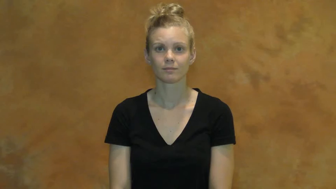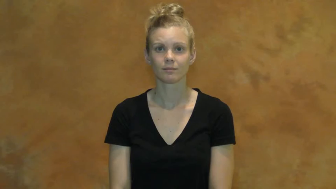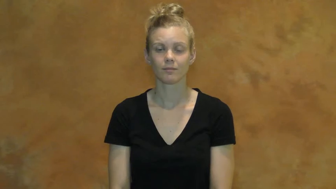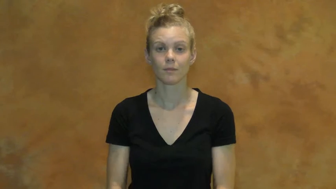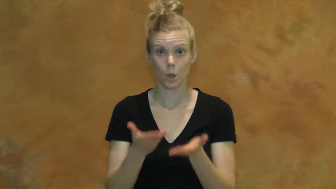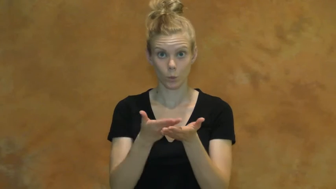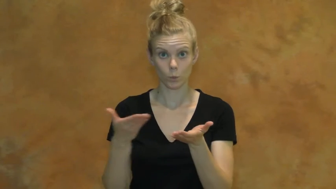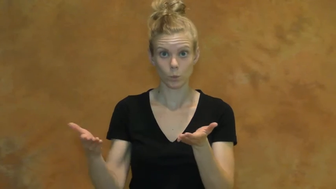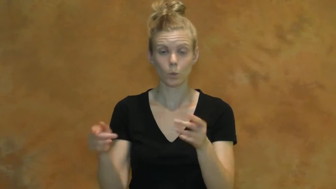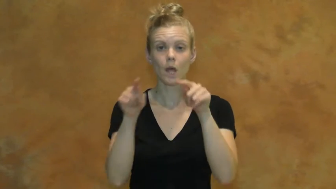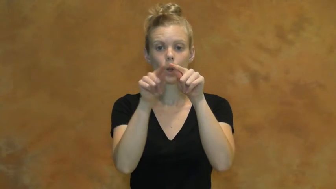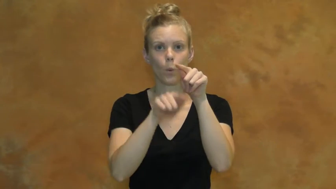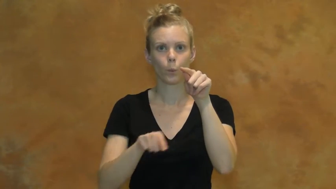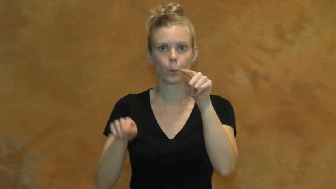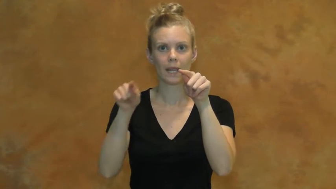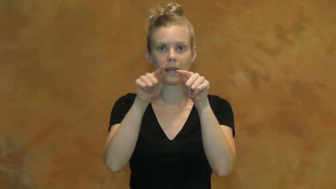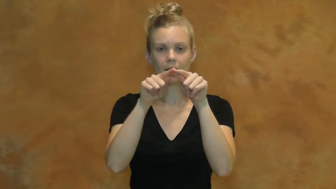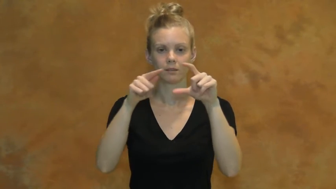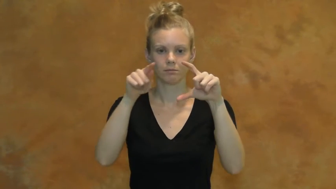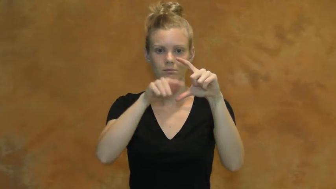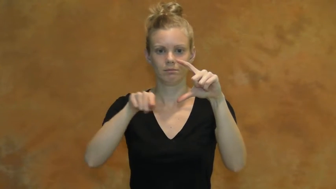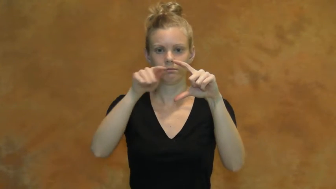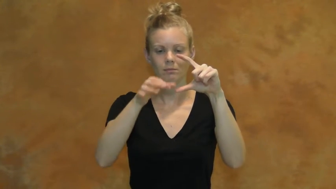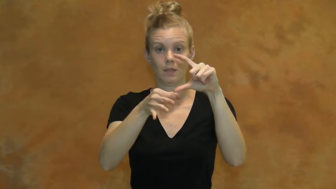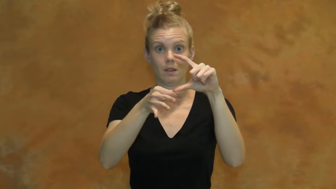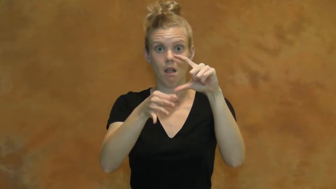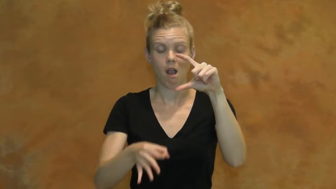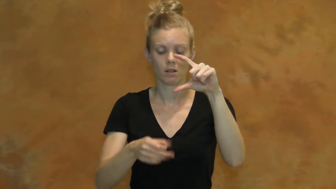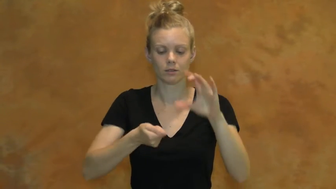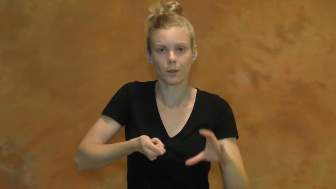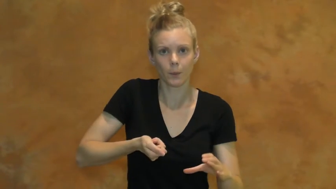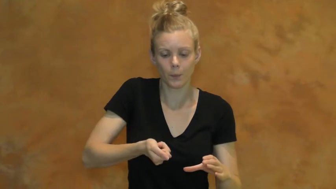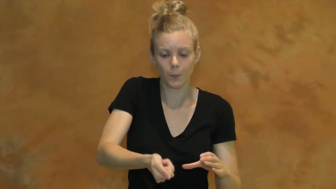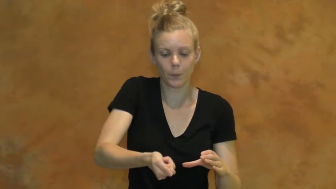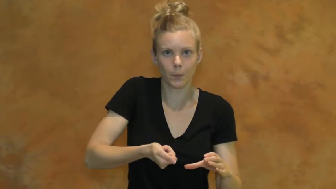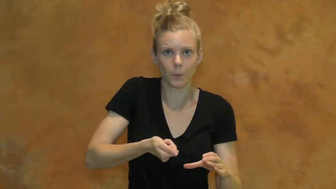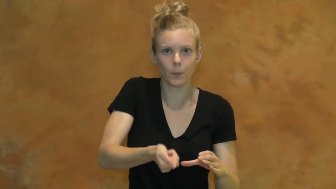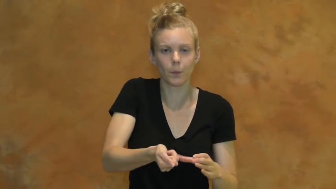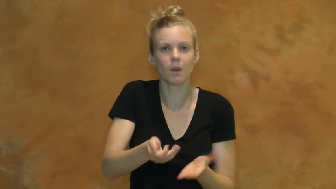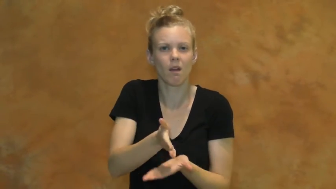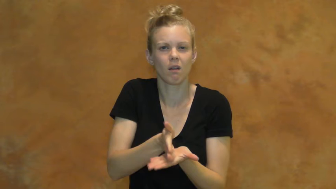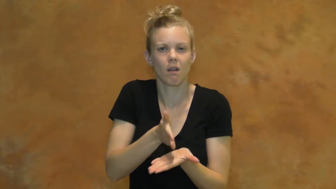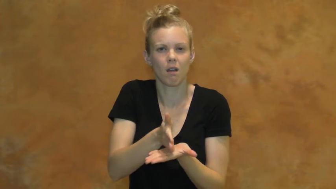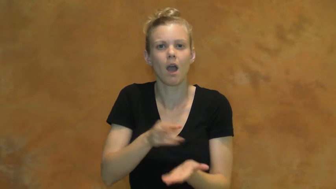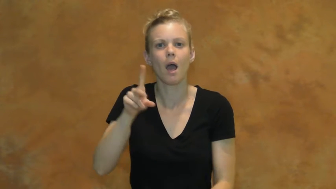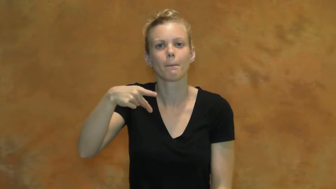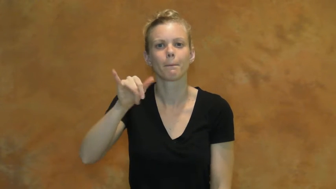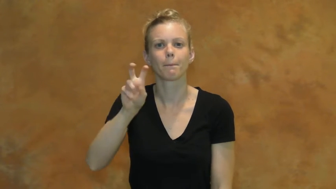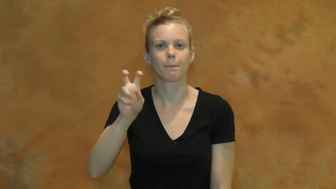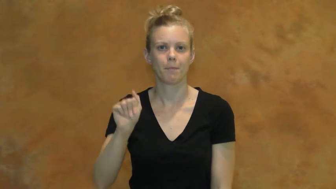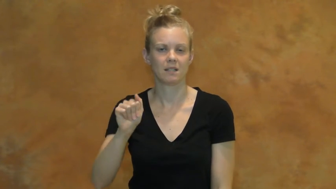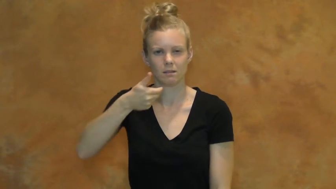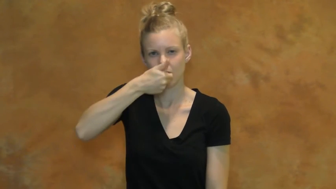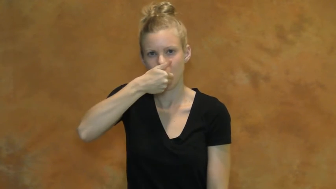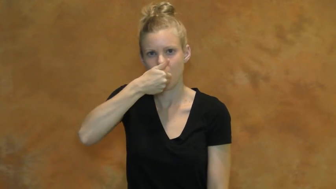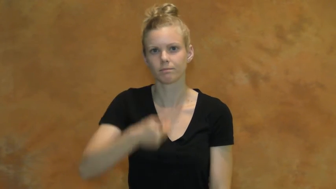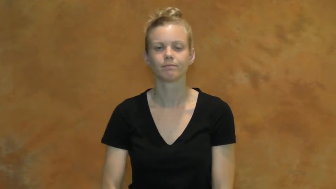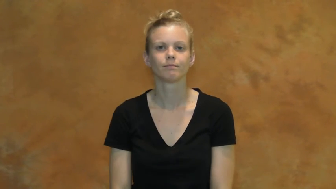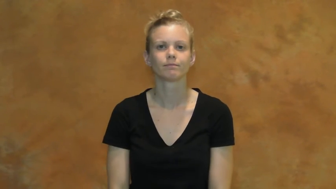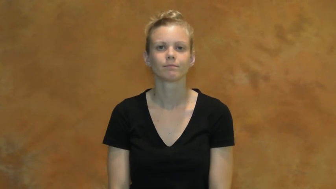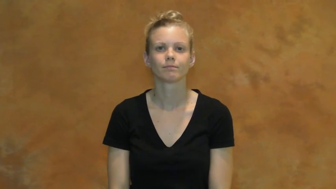pizza cutter